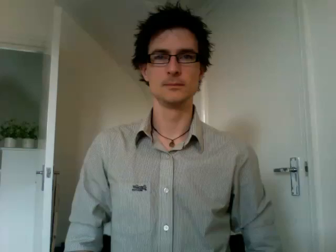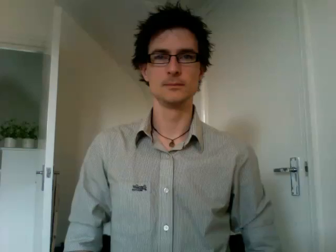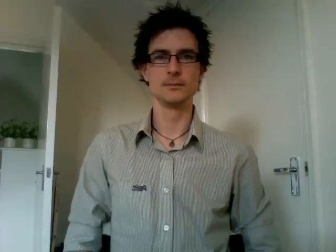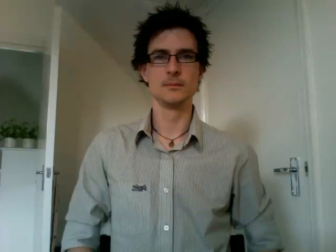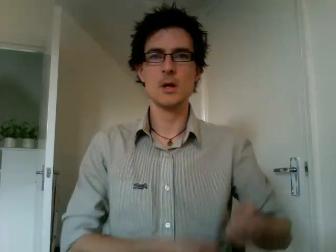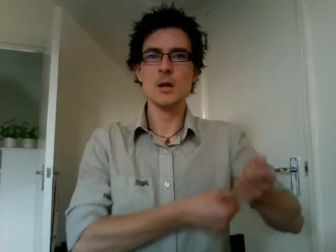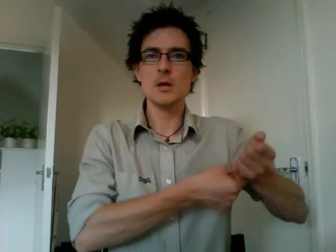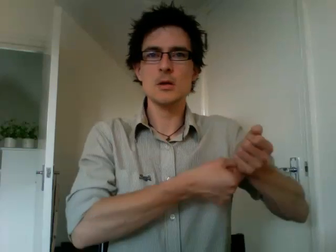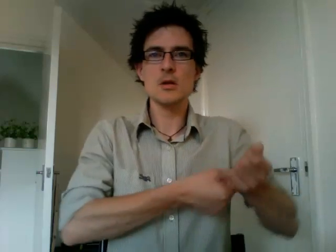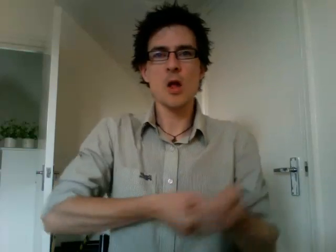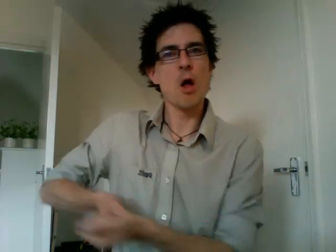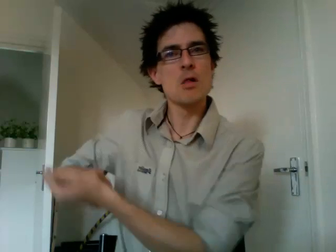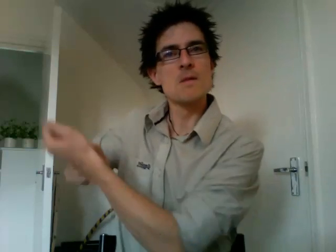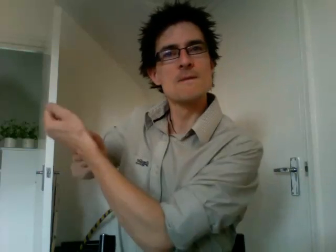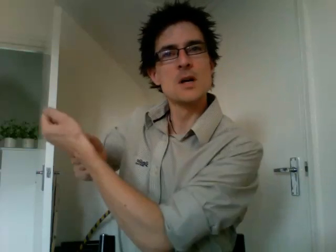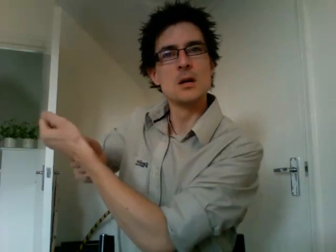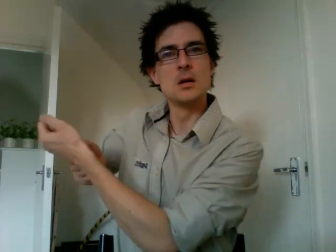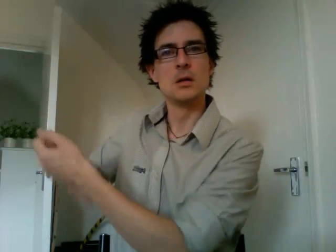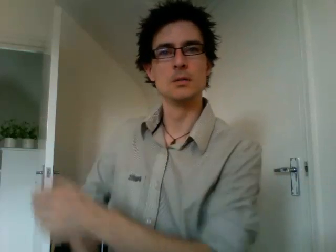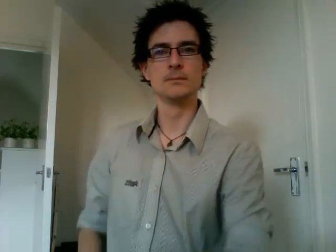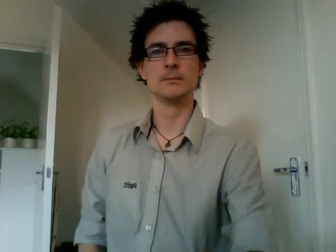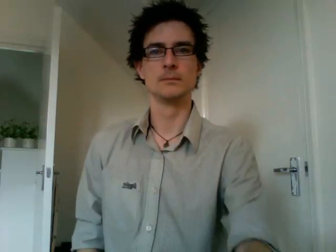golf